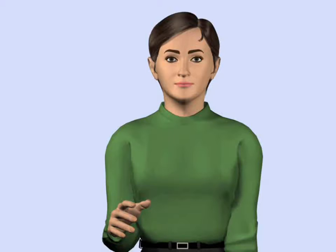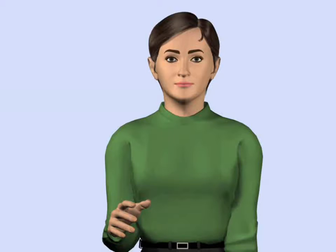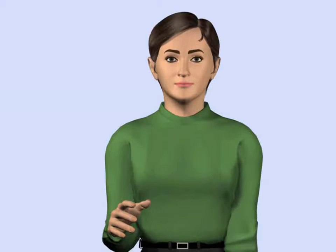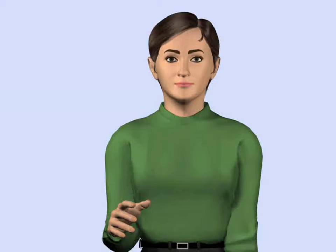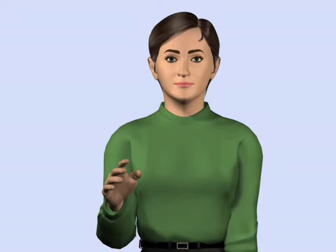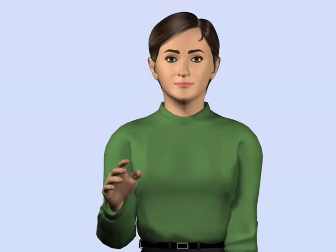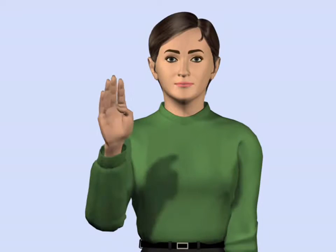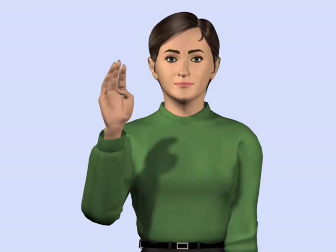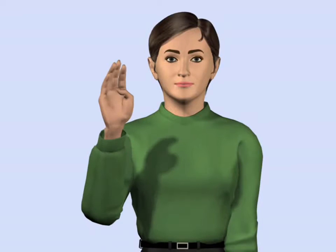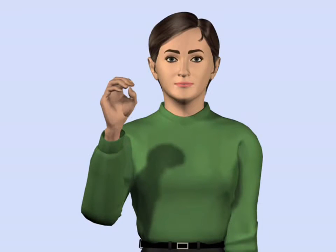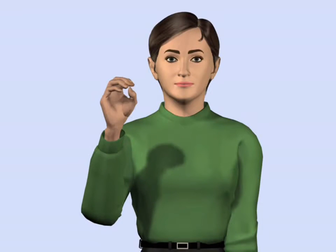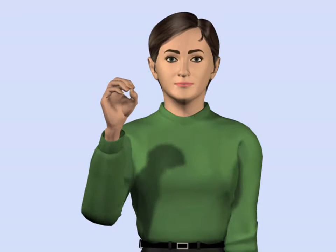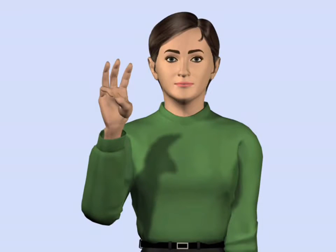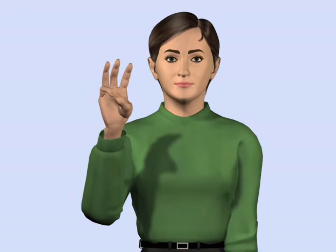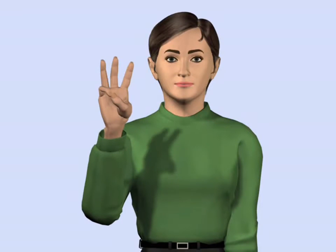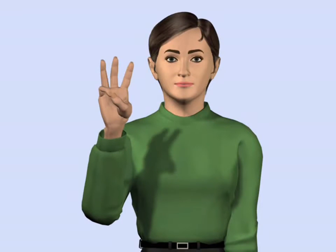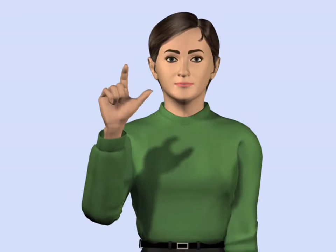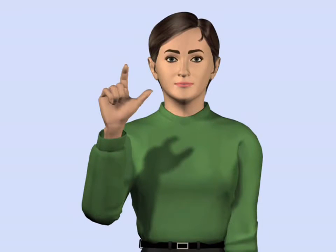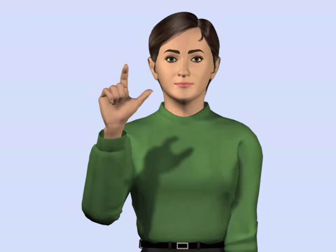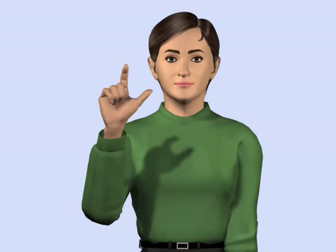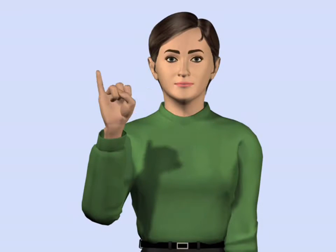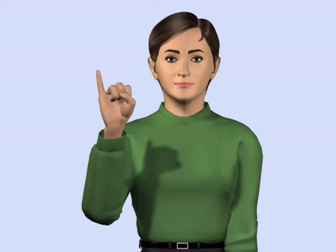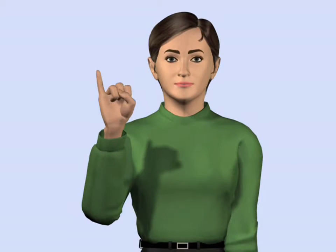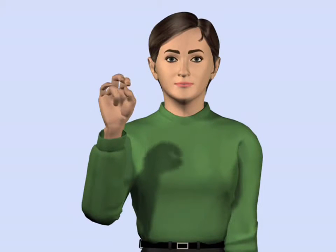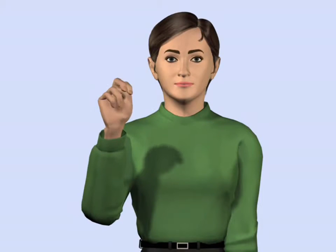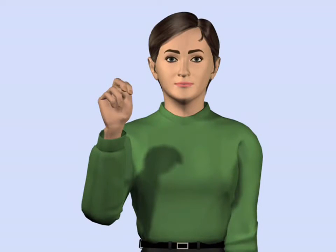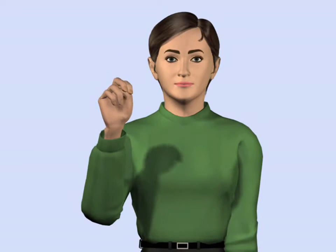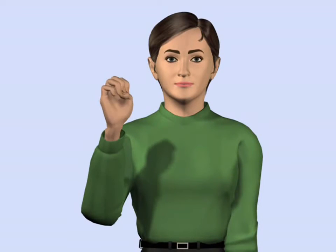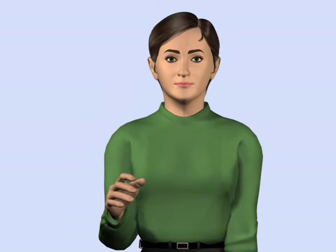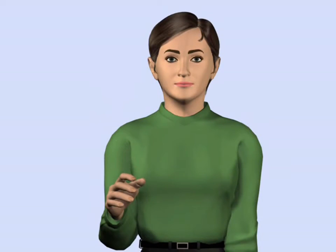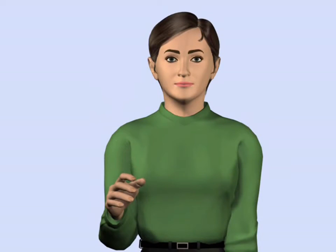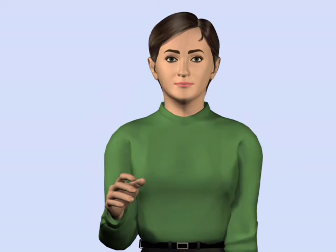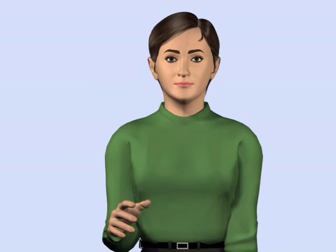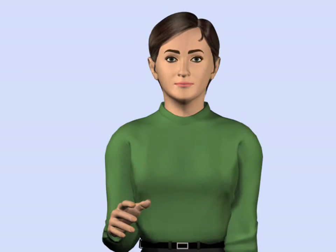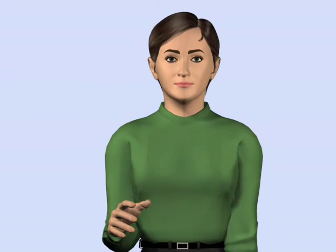bowline